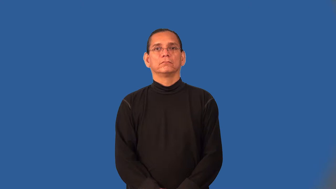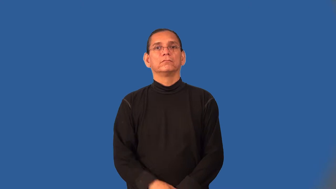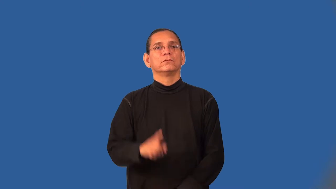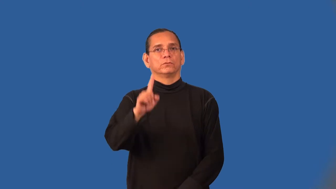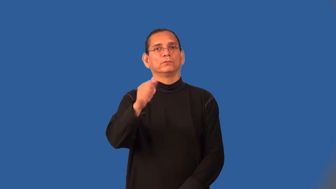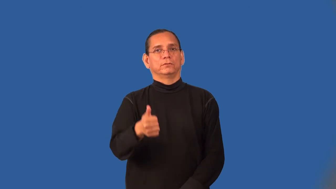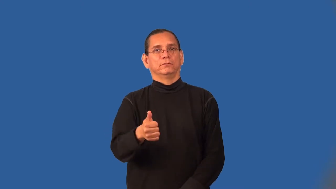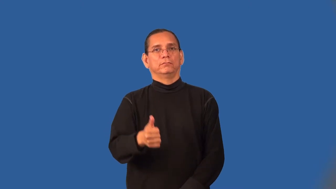tithe